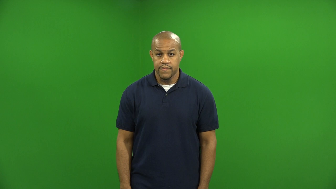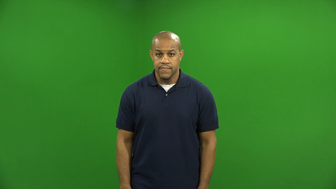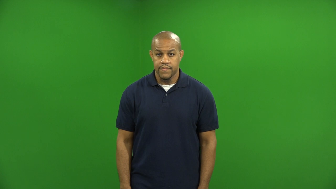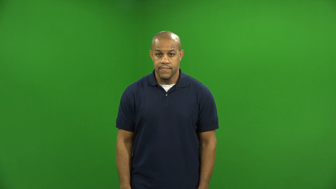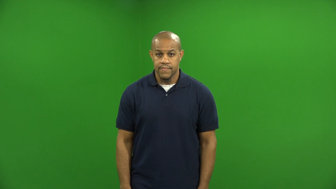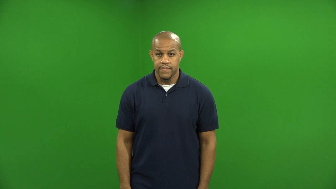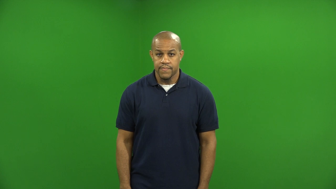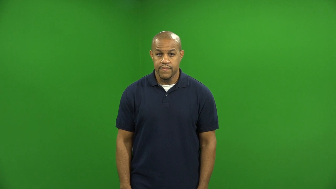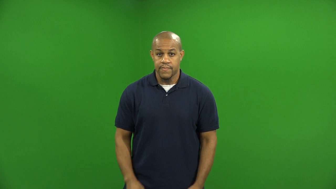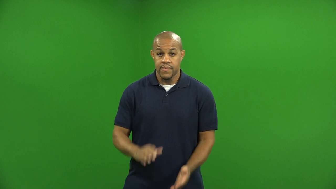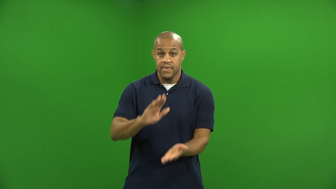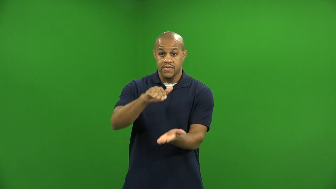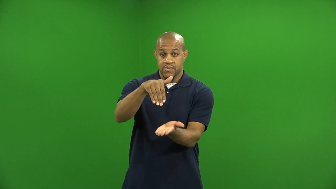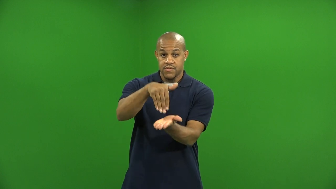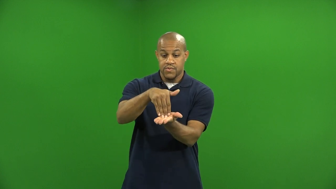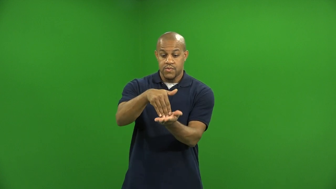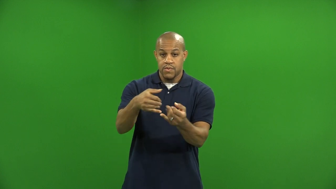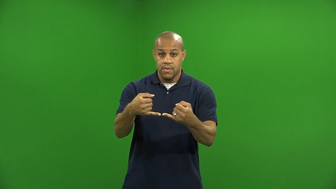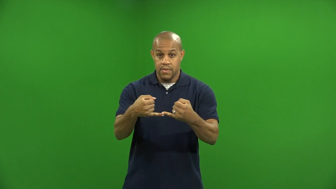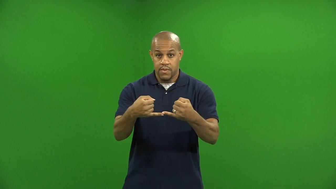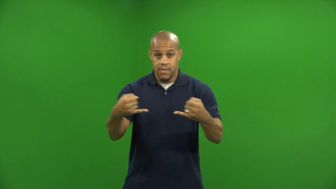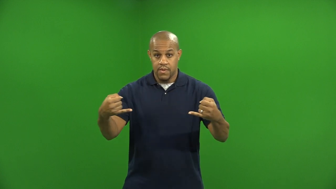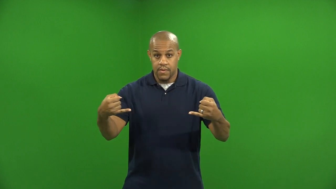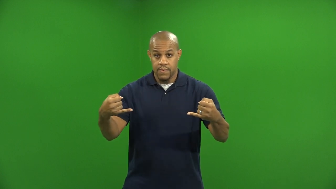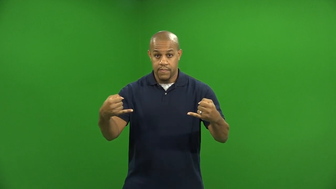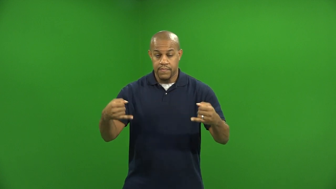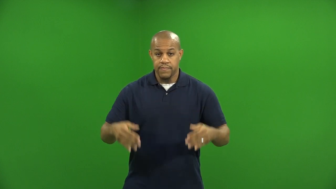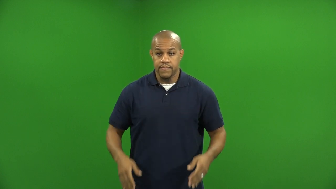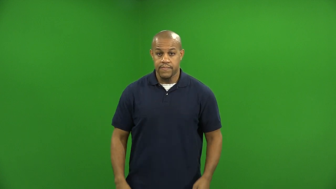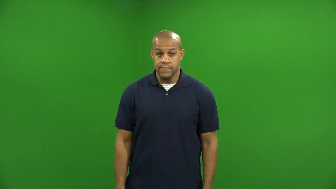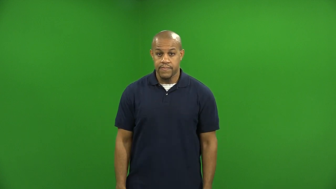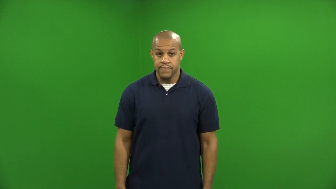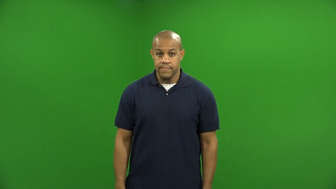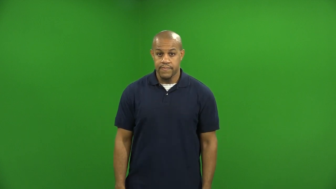Center line-volleyball